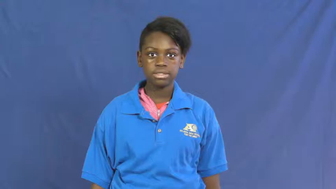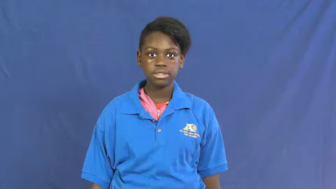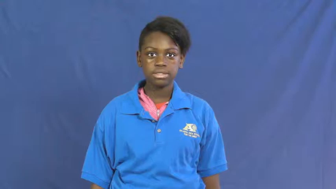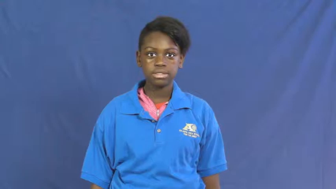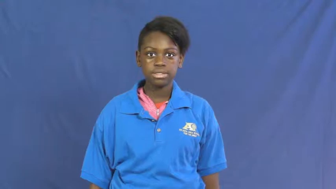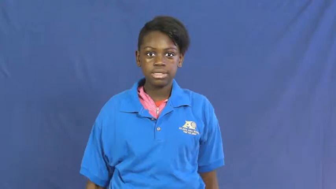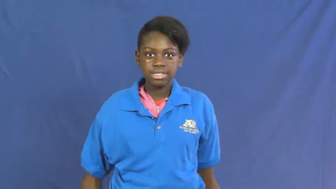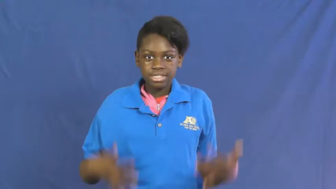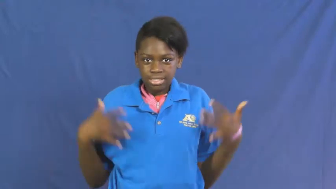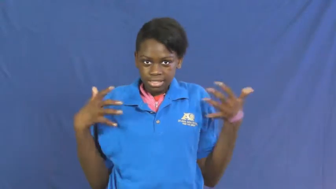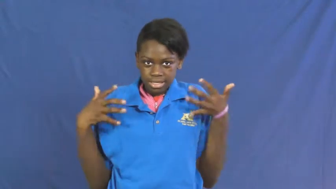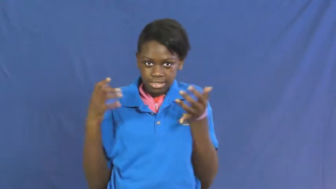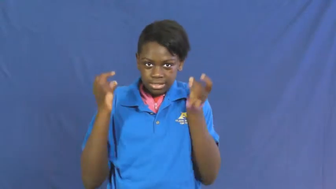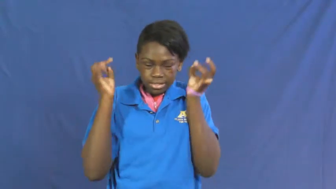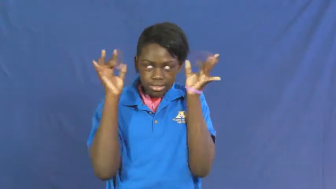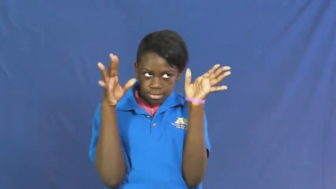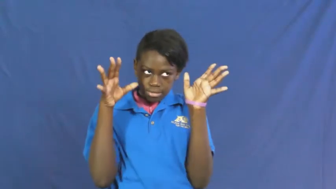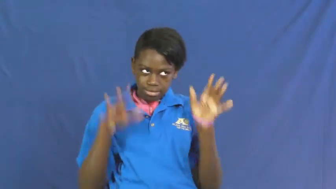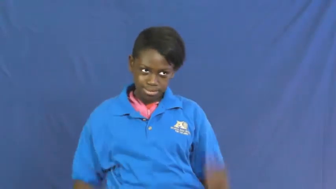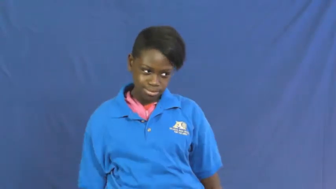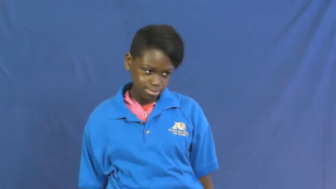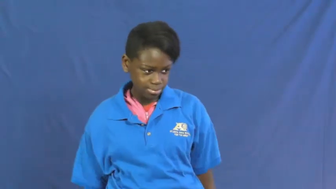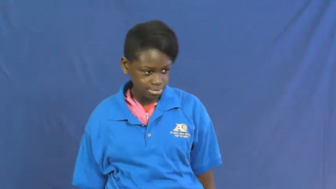terror